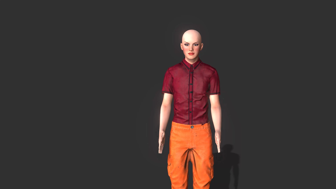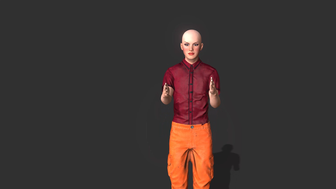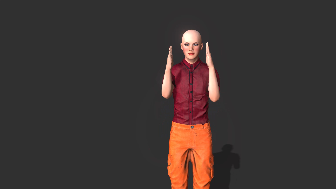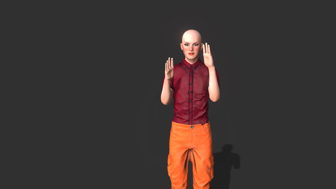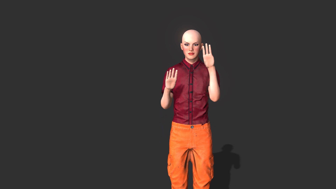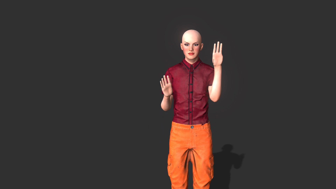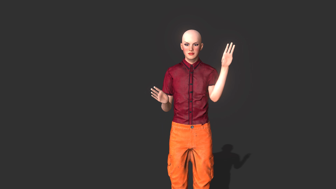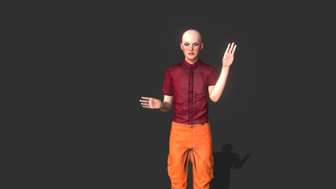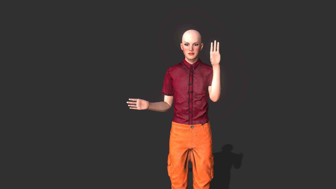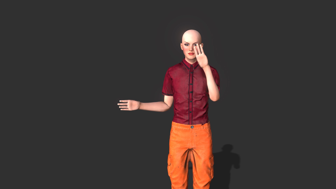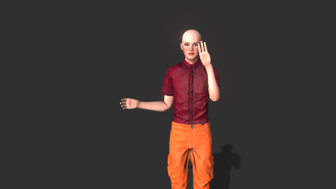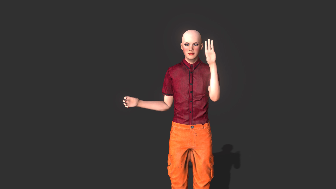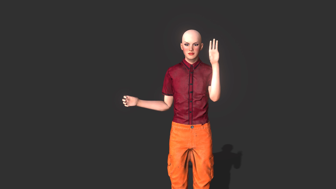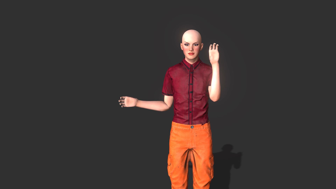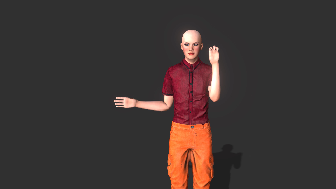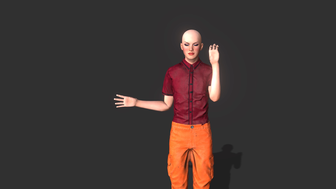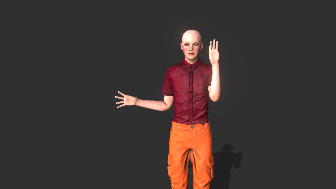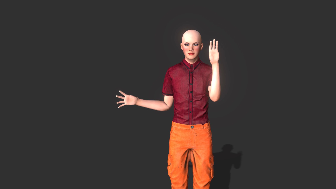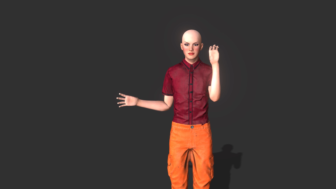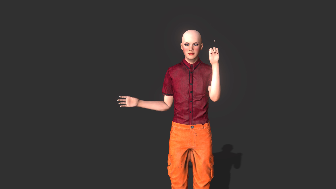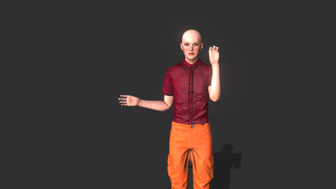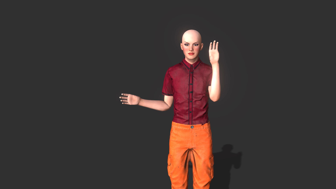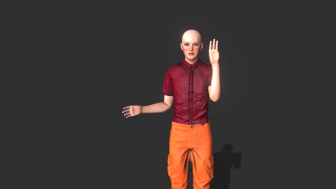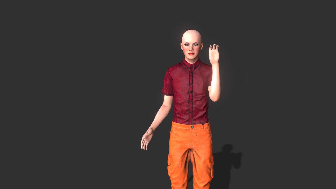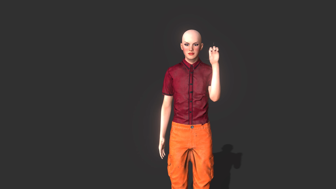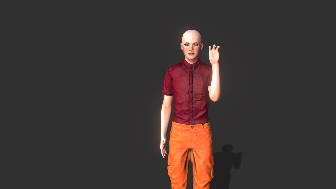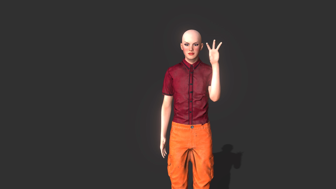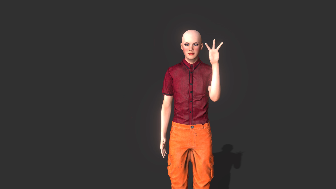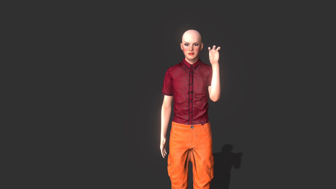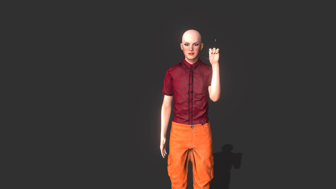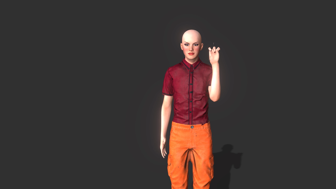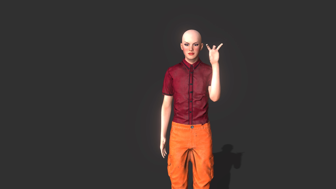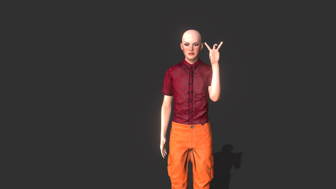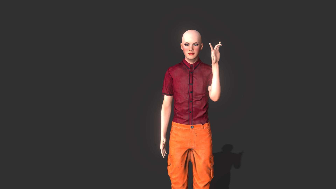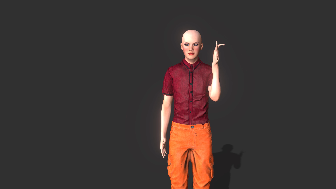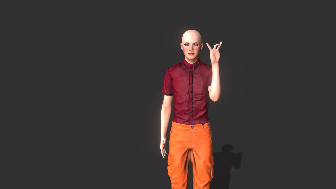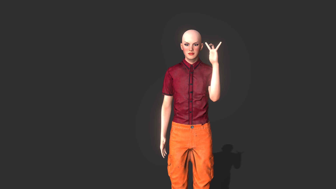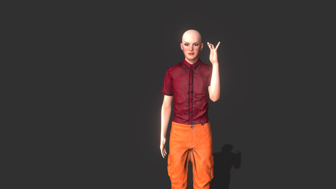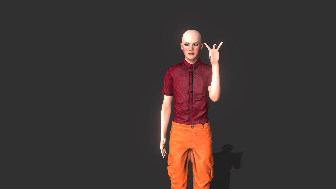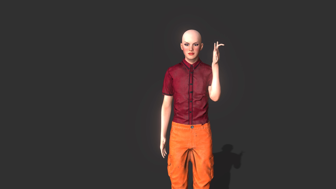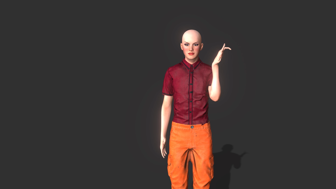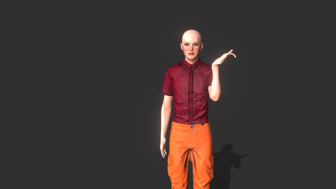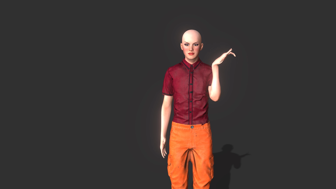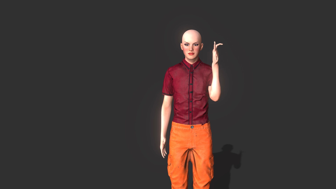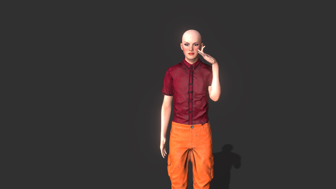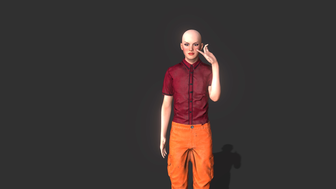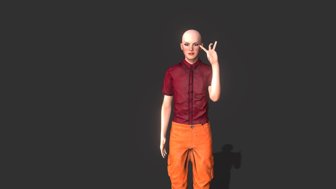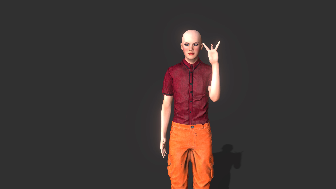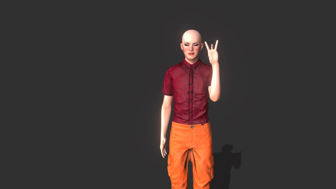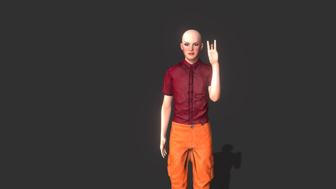3 AND 4 FINGERS